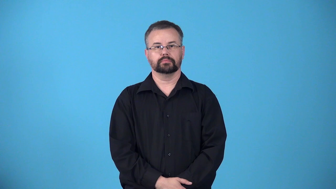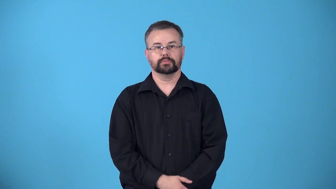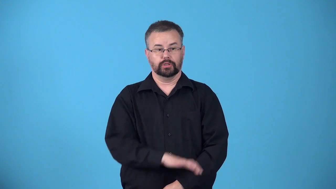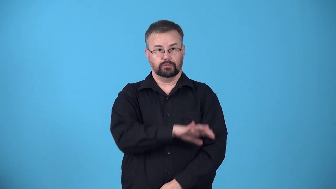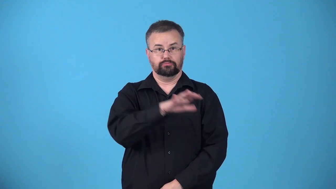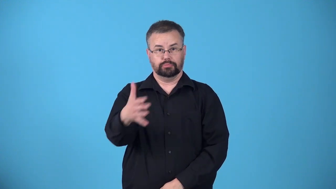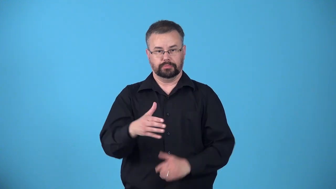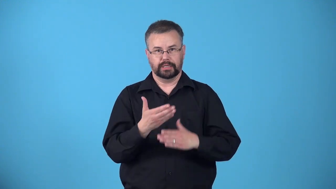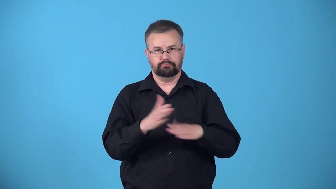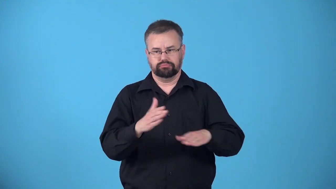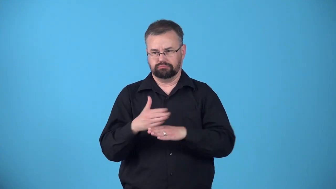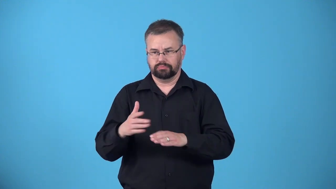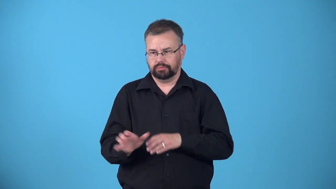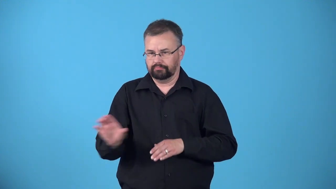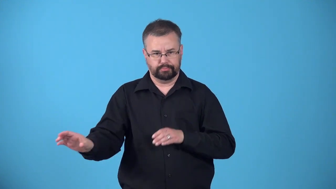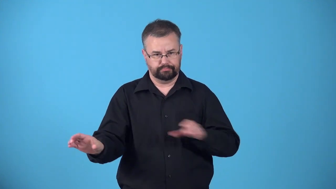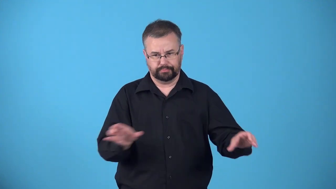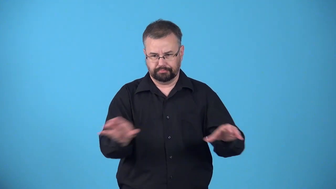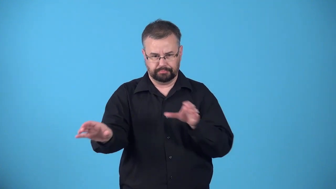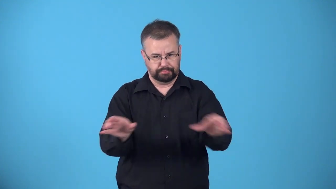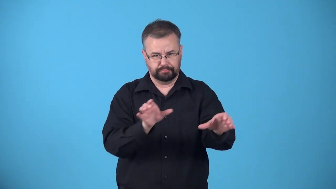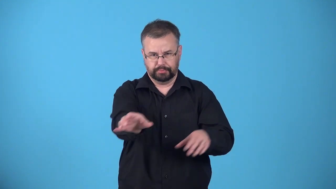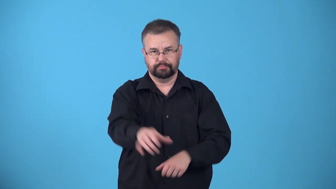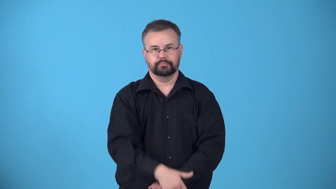unitize